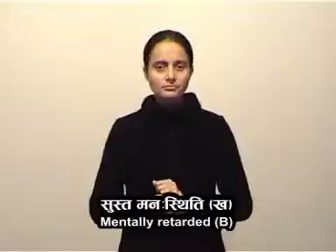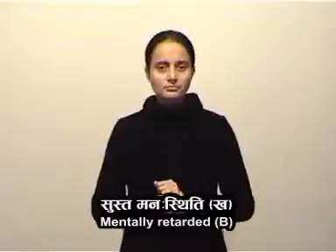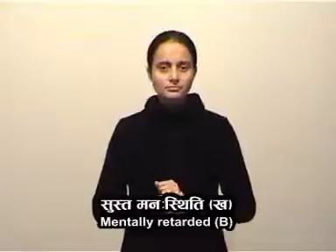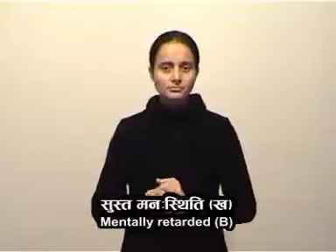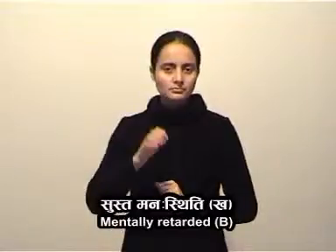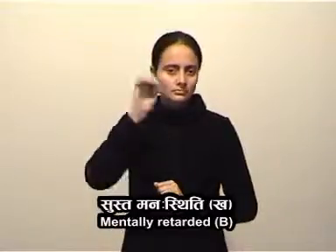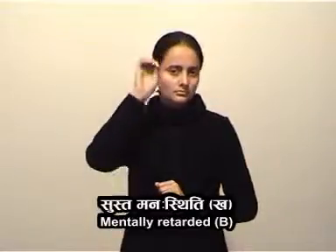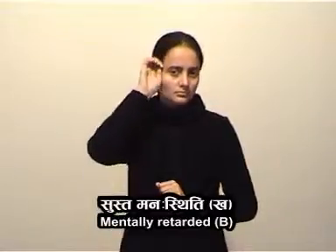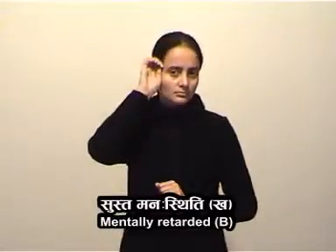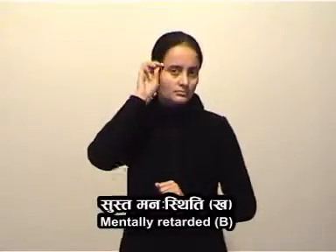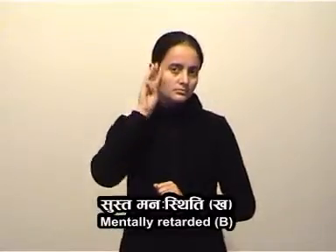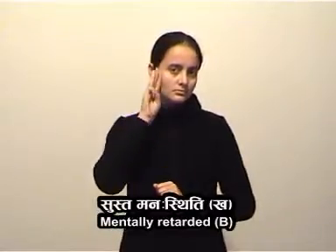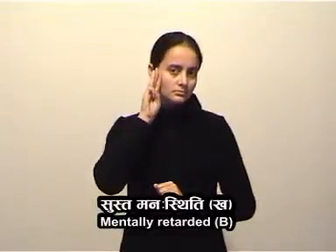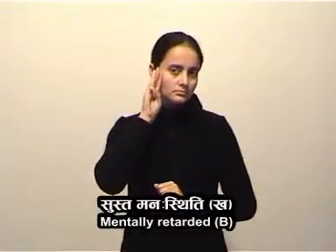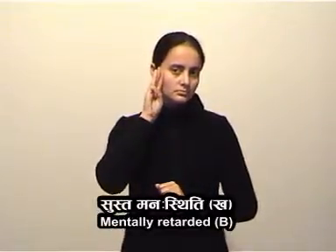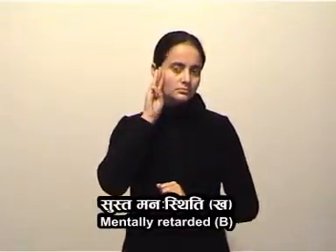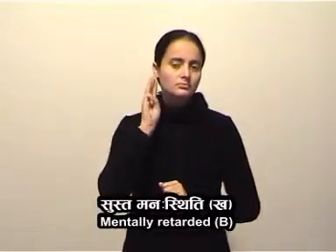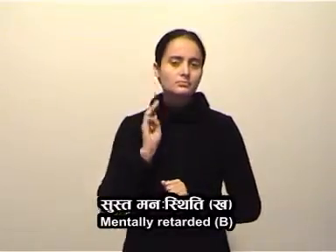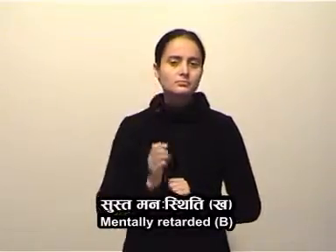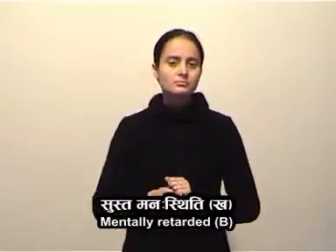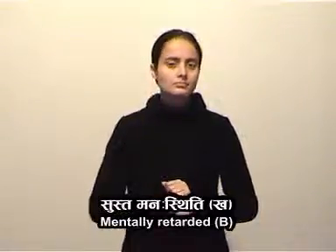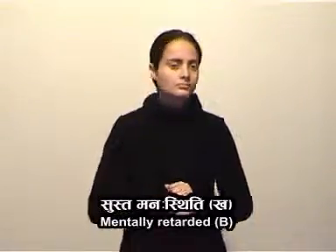mentallyretarded